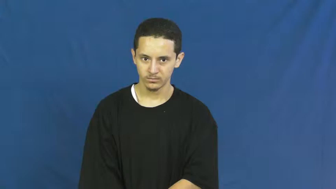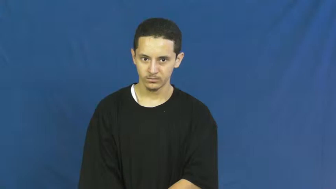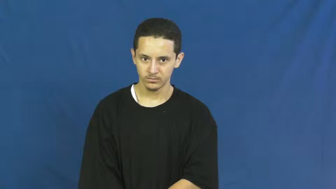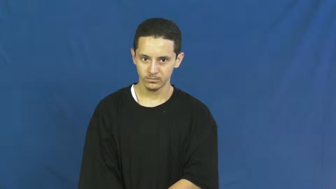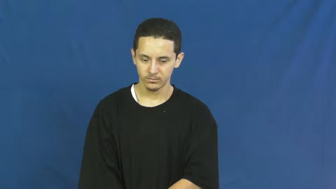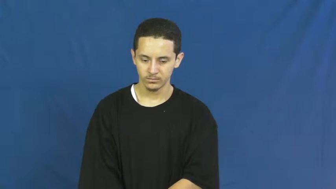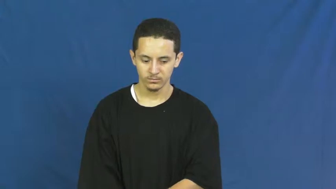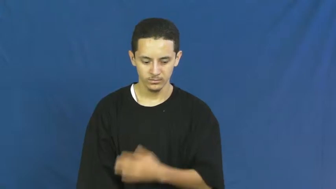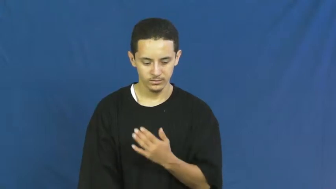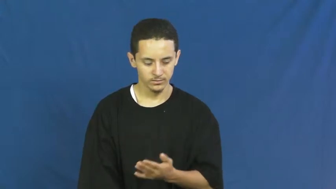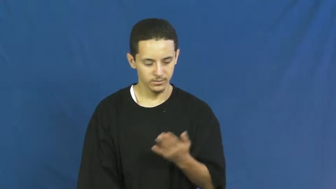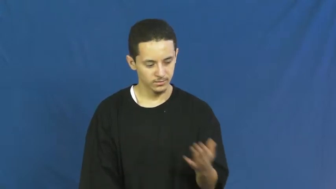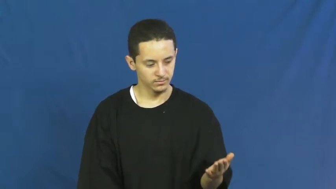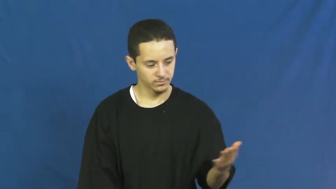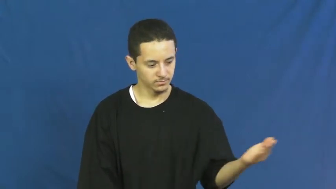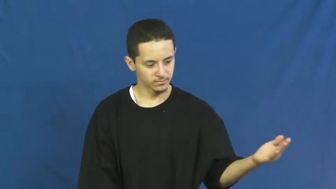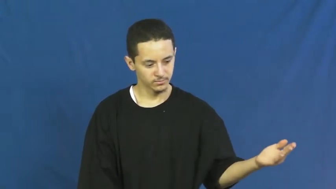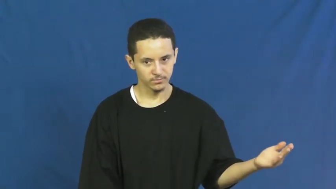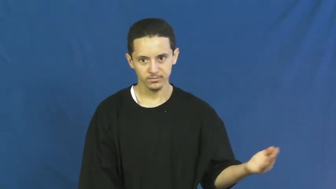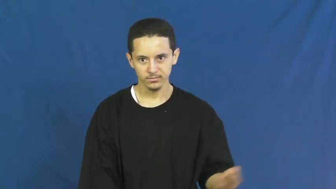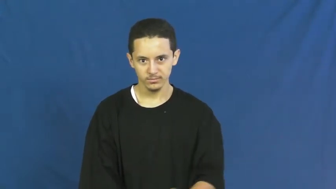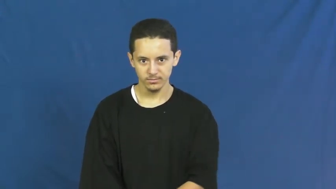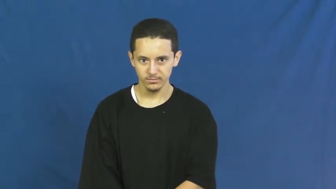thing